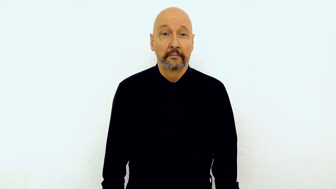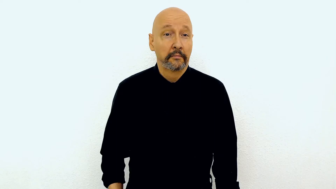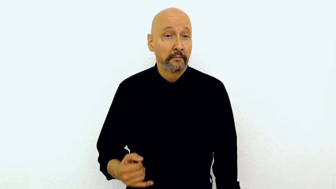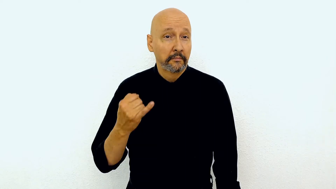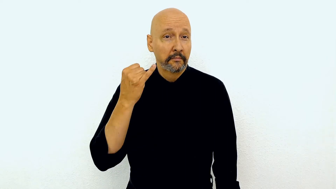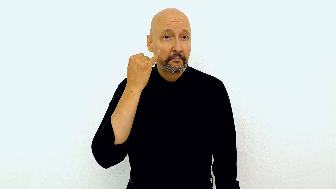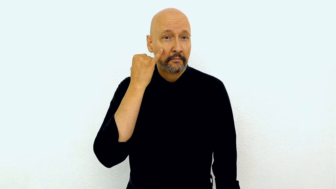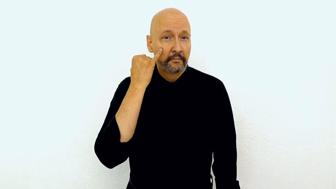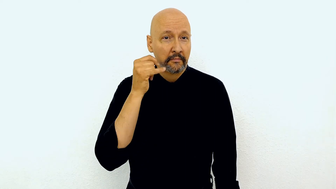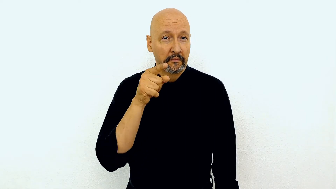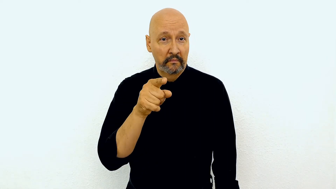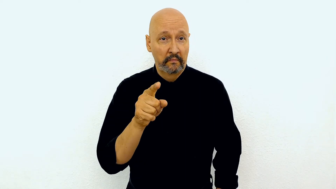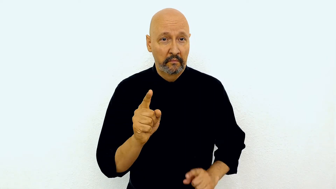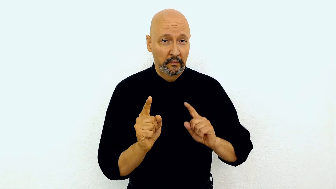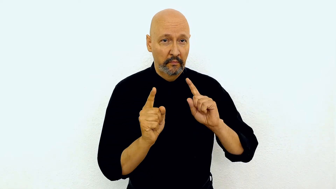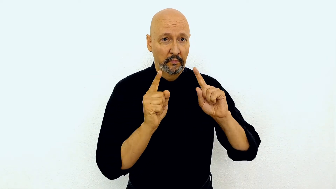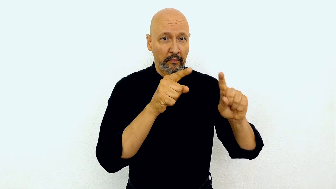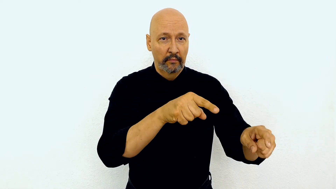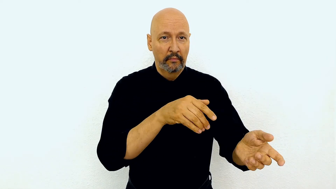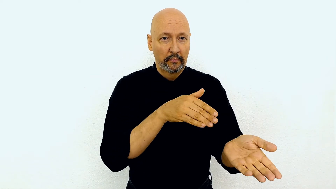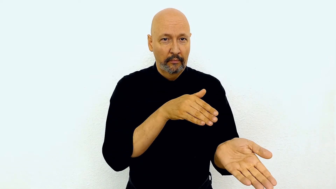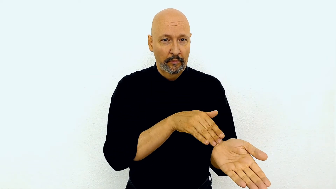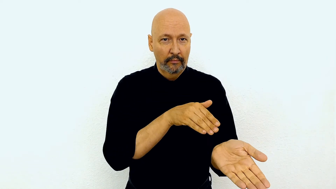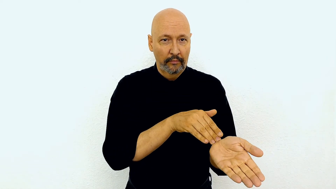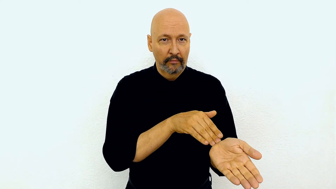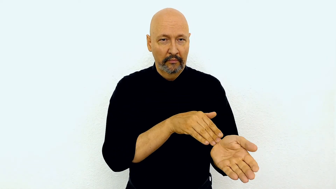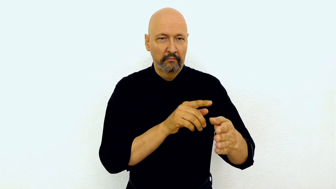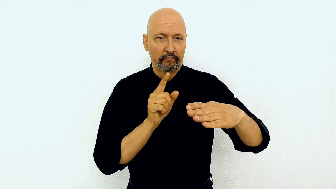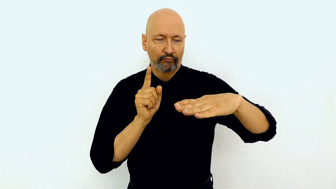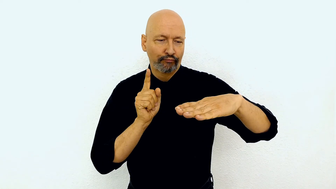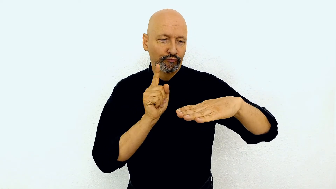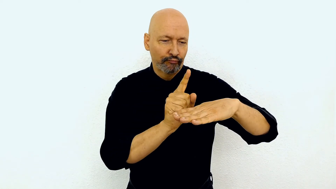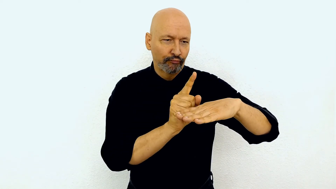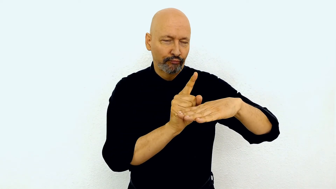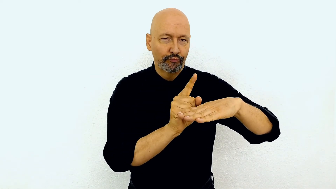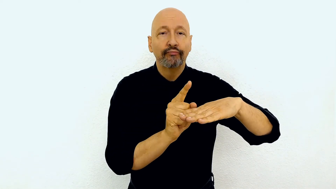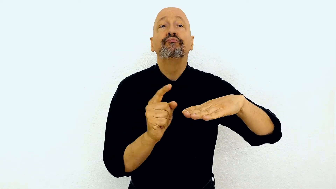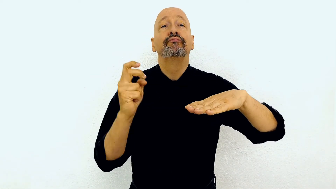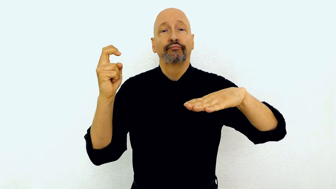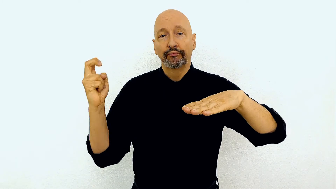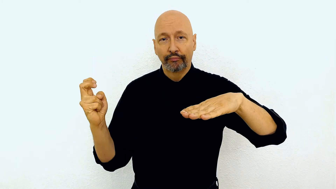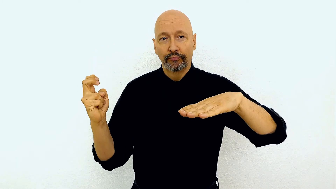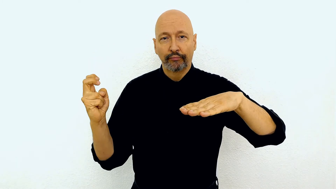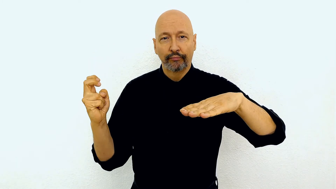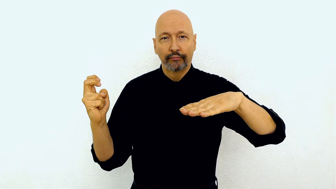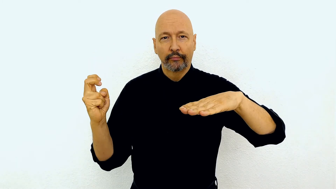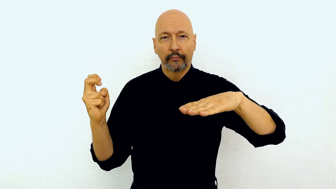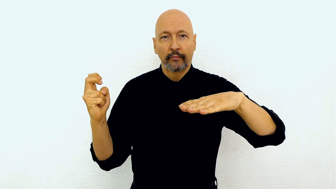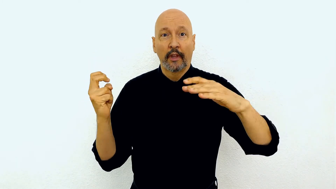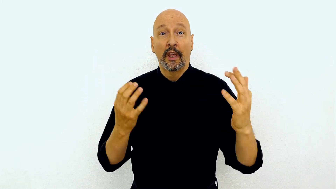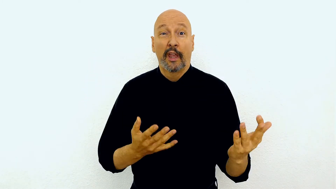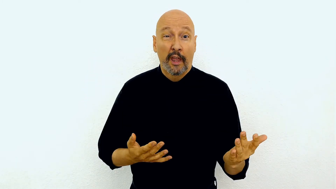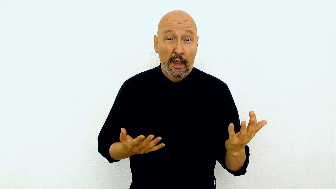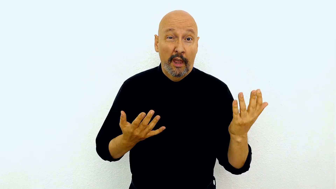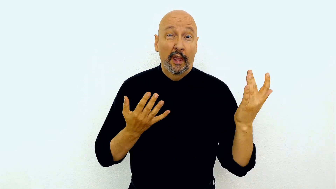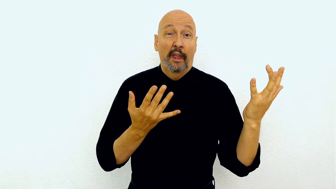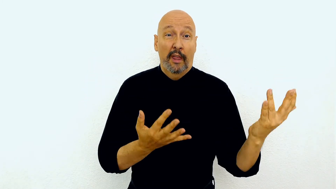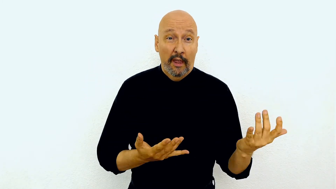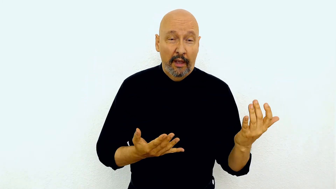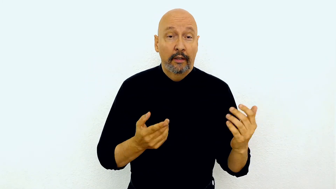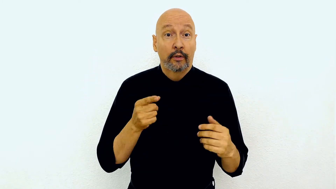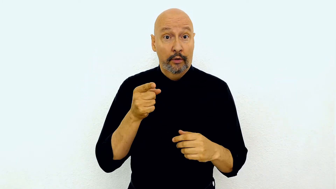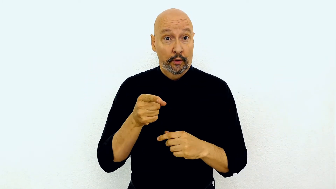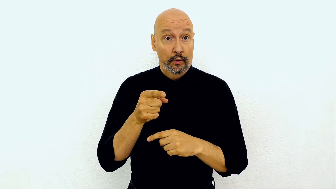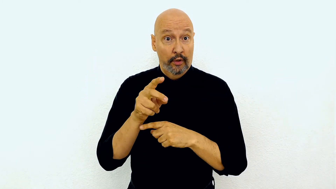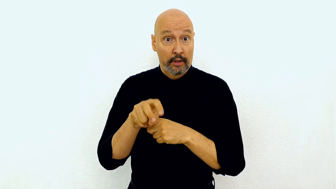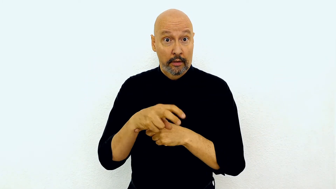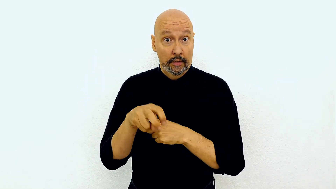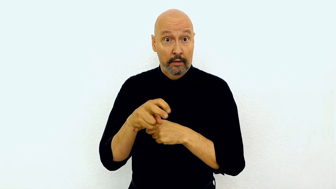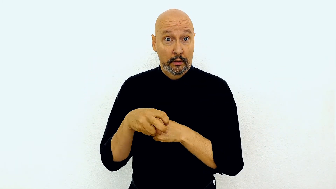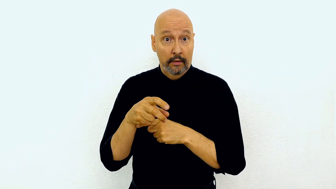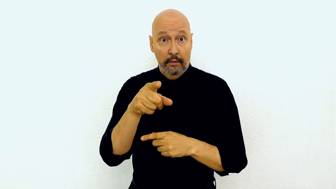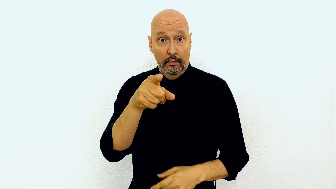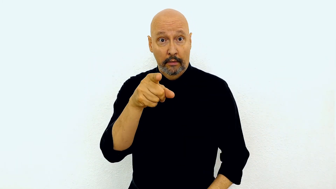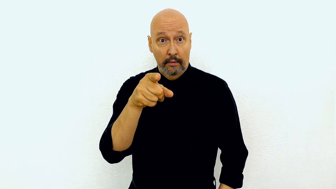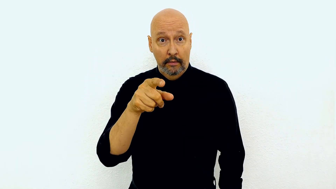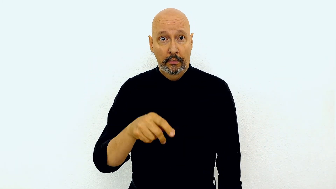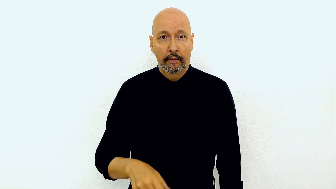SUPPOSE YOU GO DOCTOR "approach desk" CL-bent-V "sit in waiting room" WAIT-long YOU FIDGETY-sit YOU?